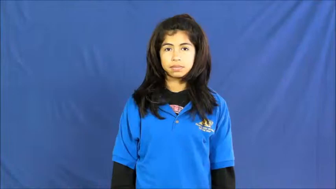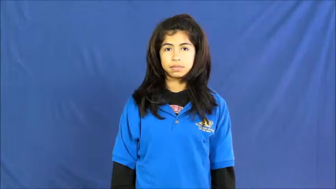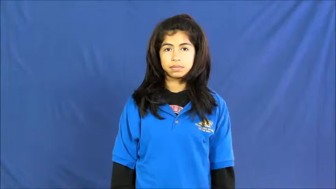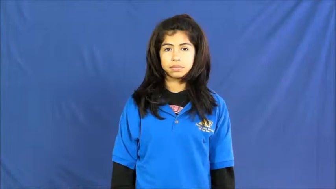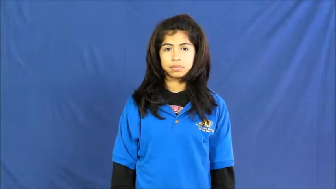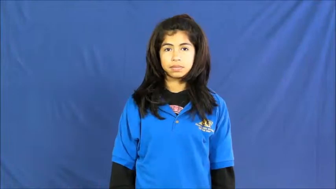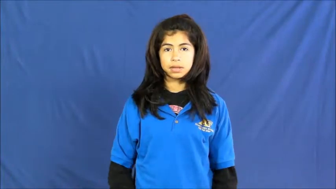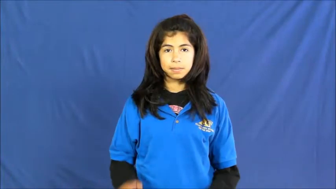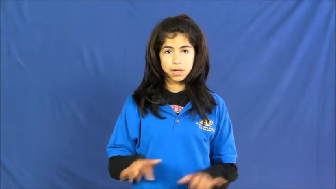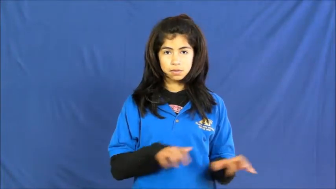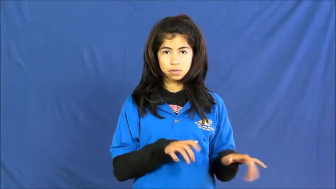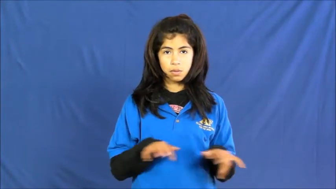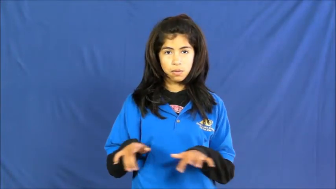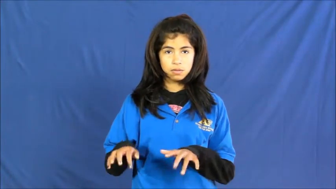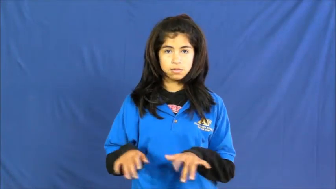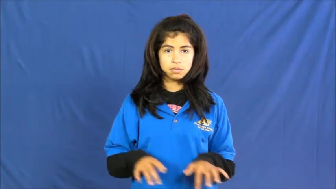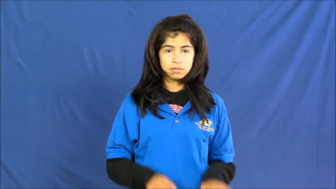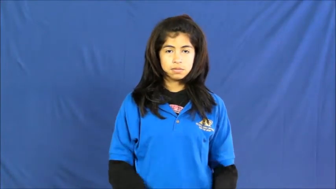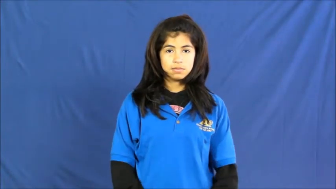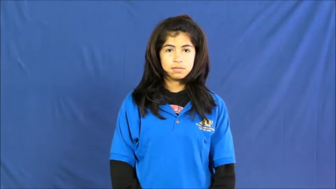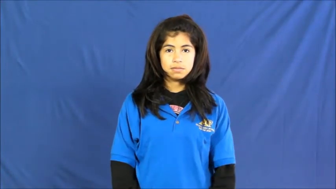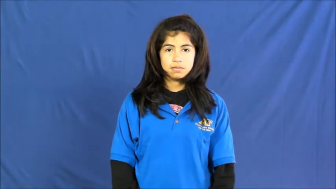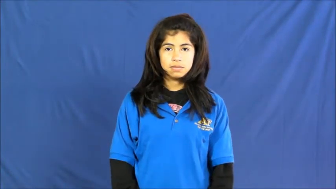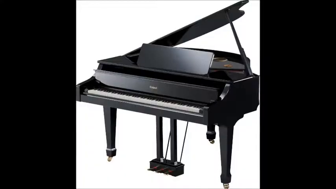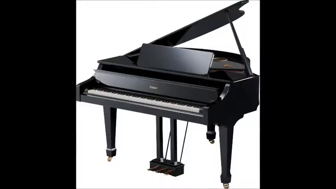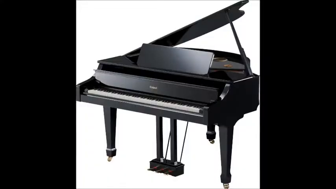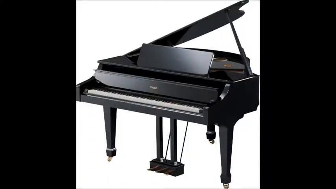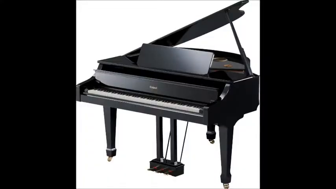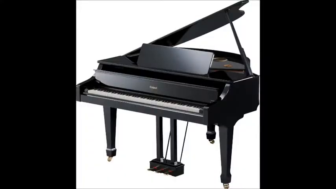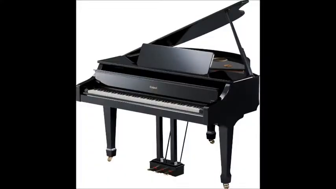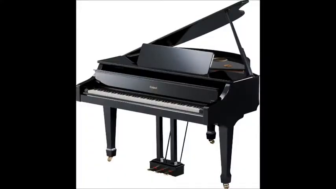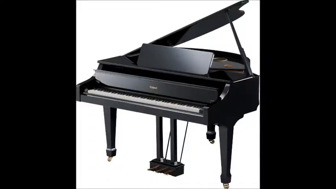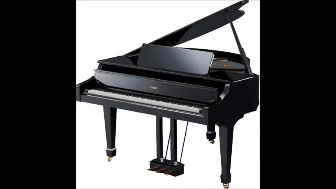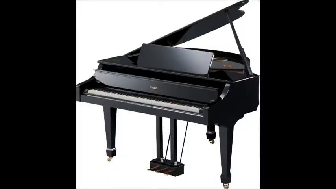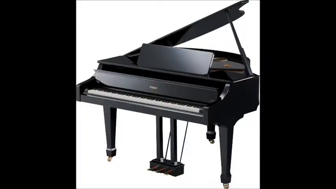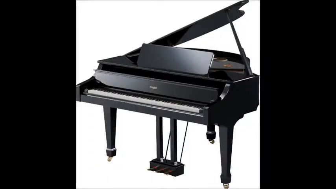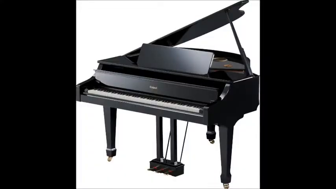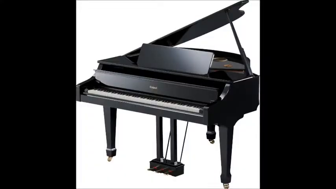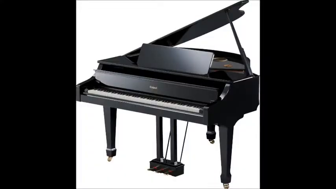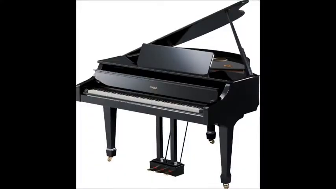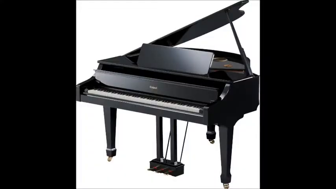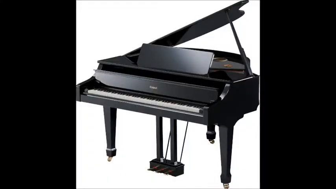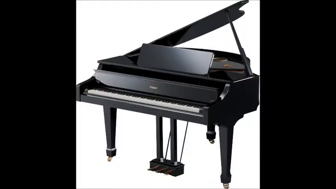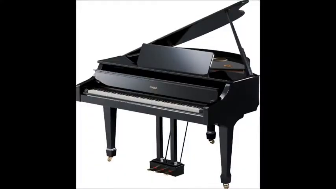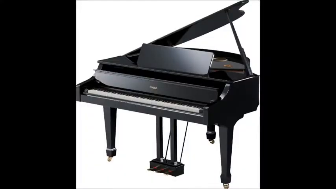play-keyboard